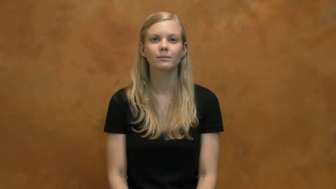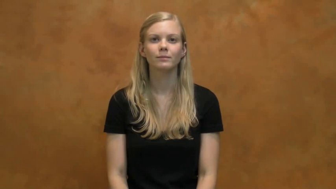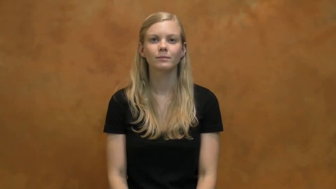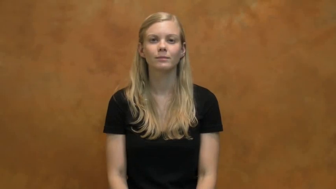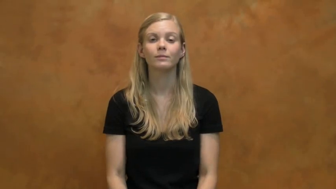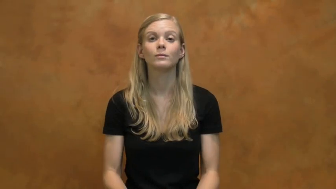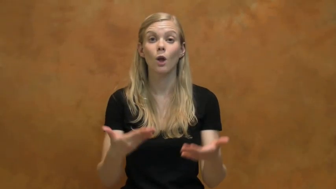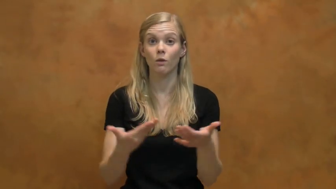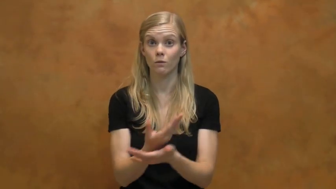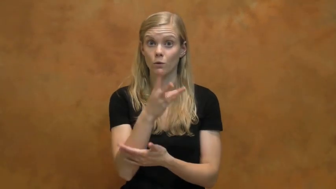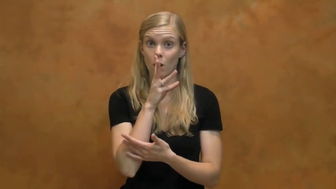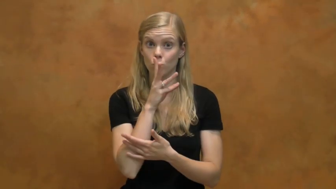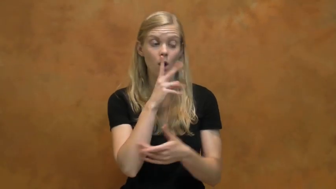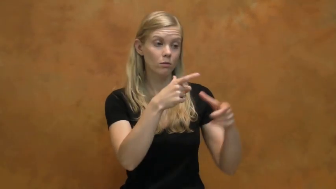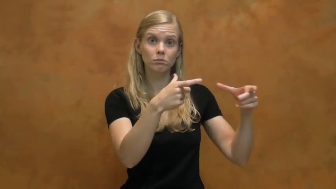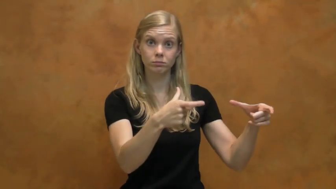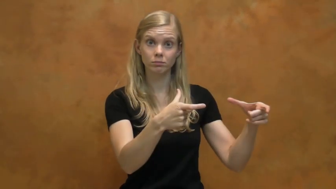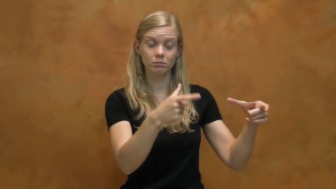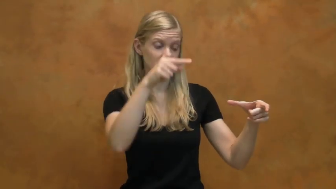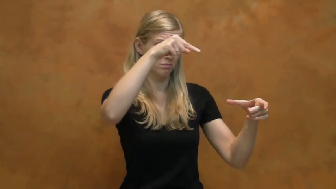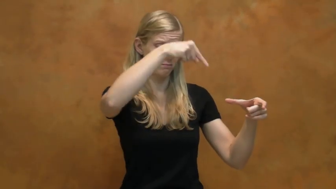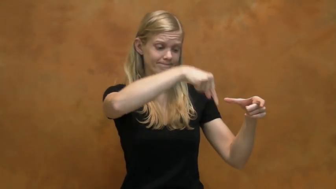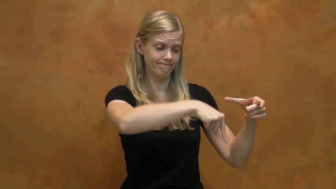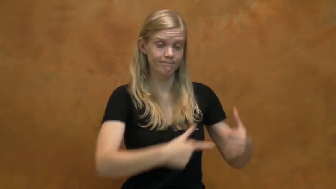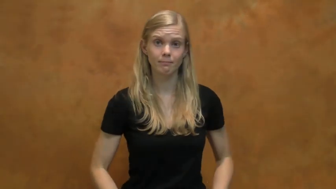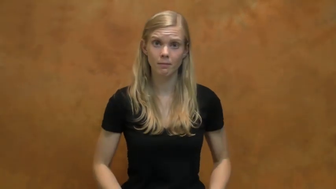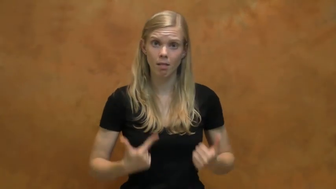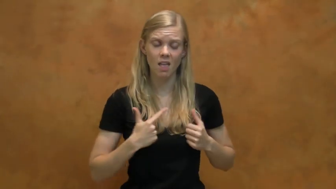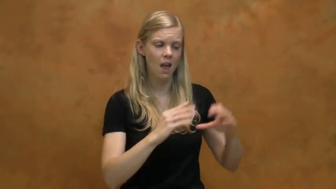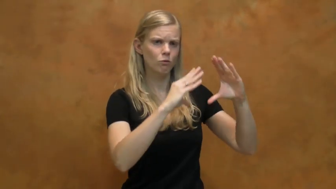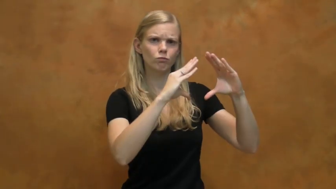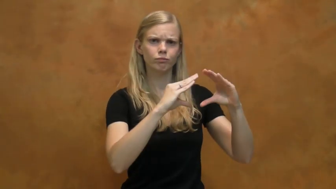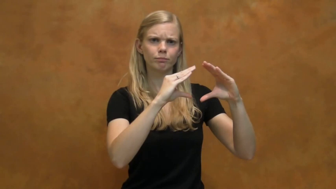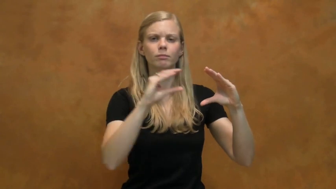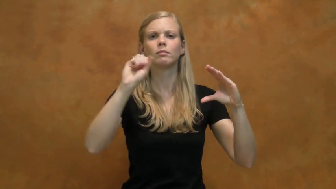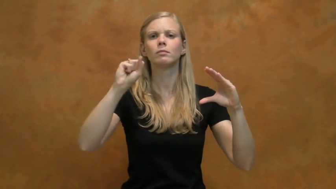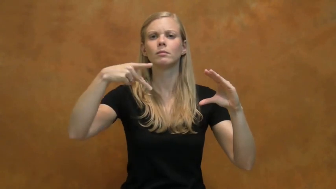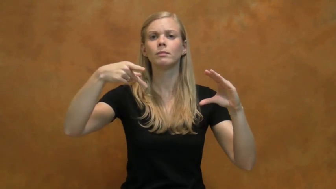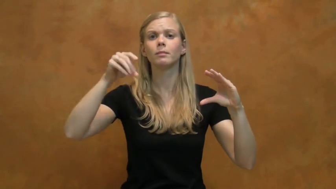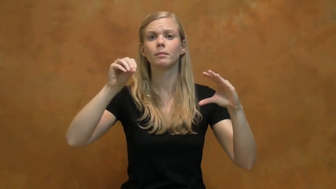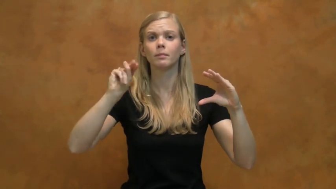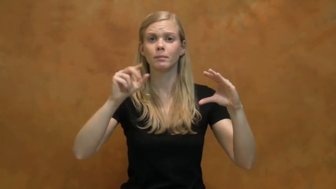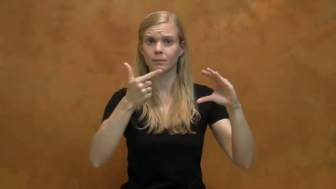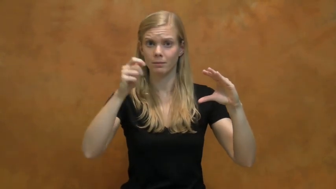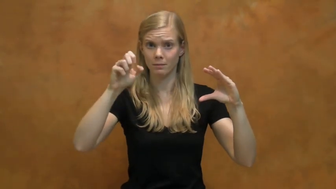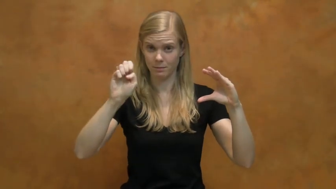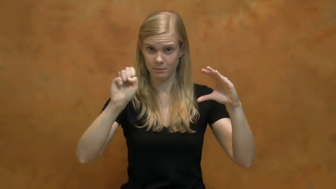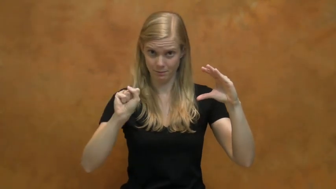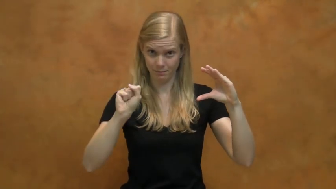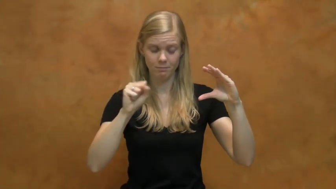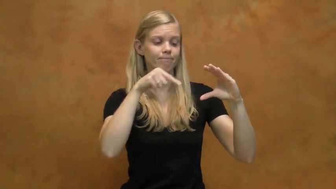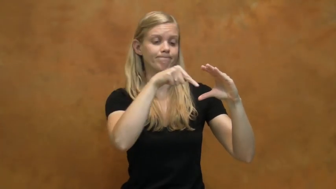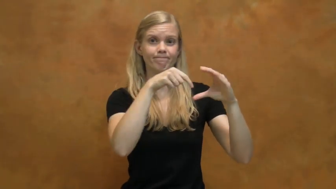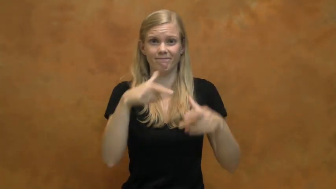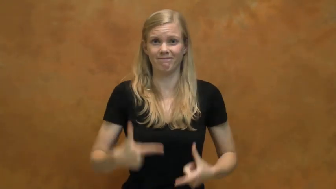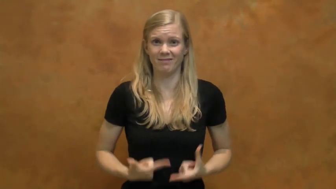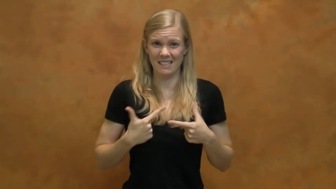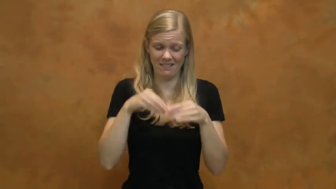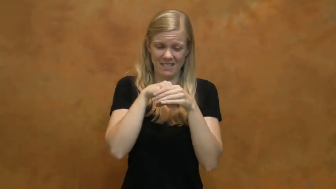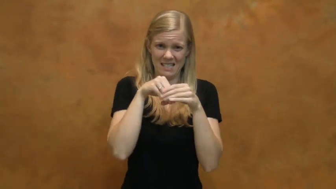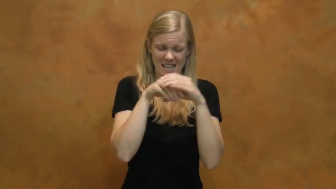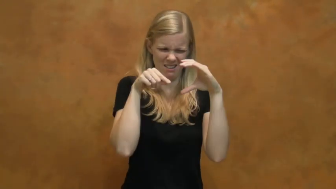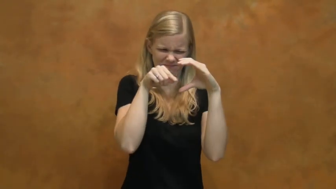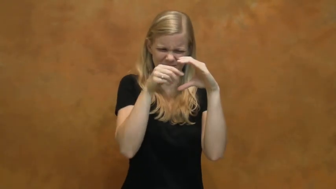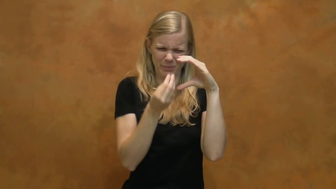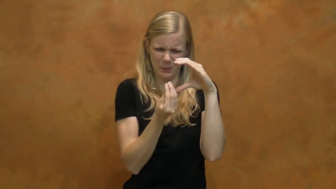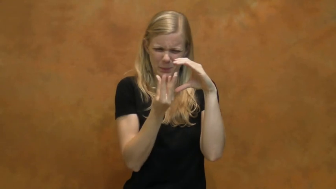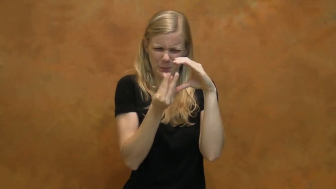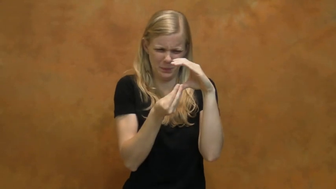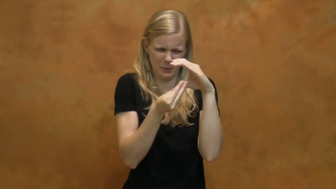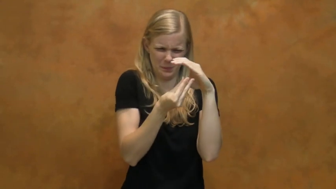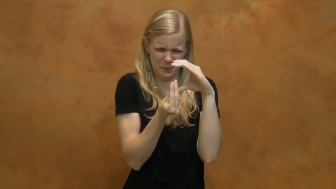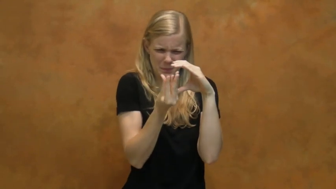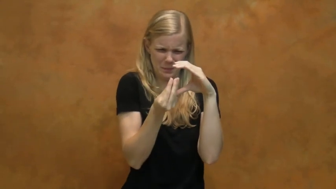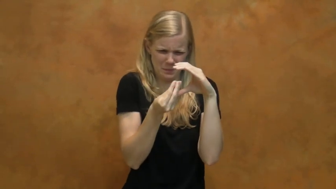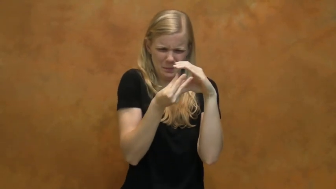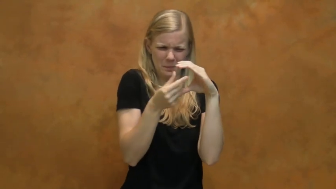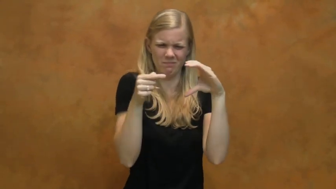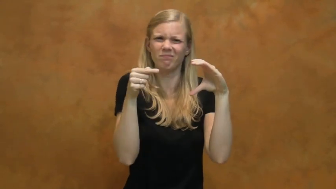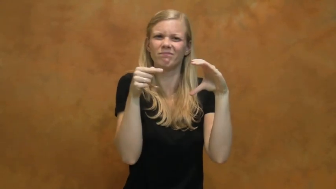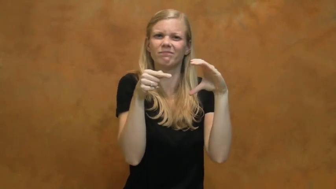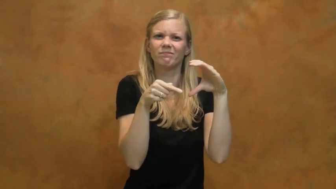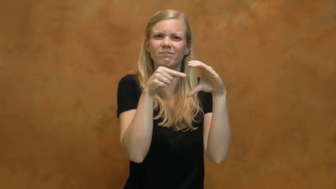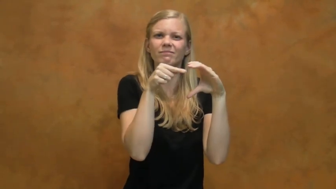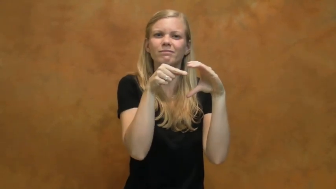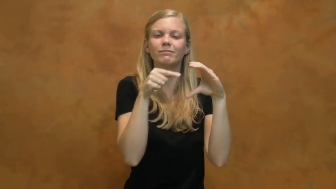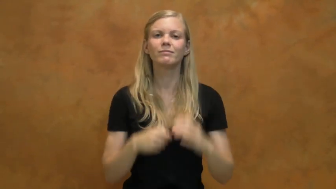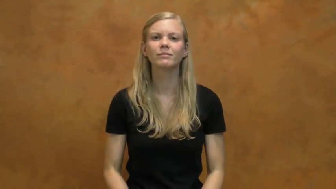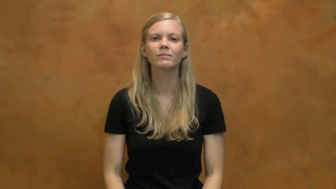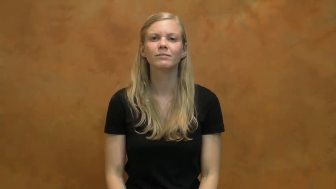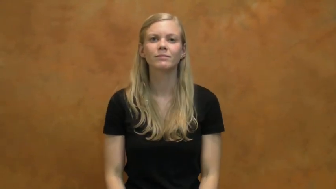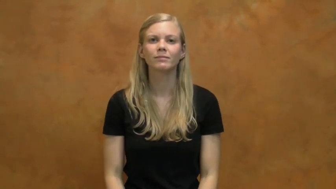gemmule